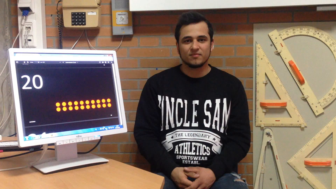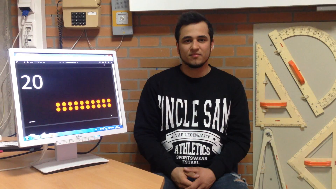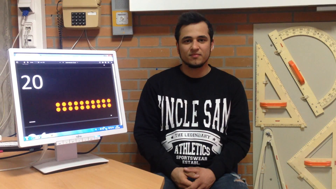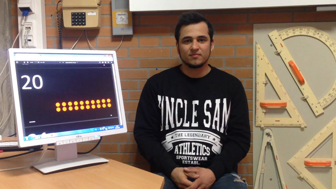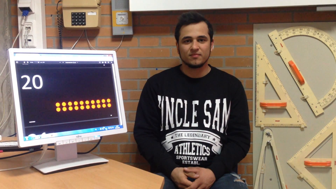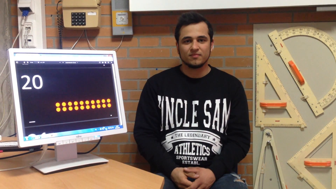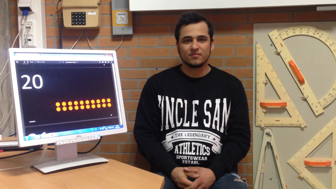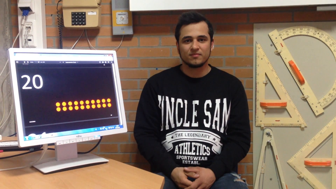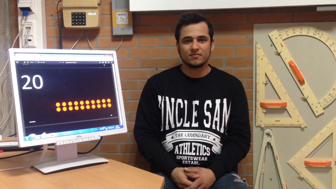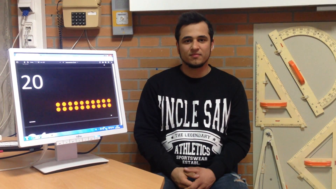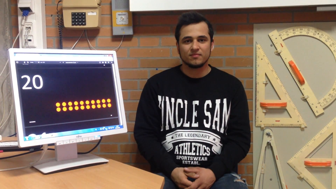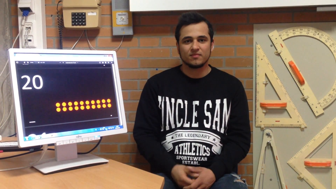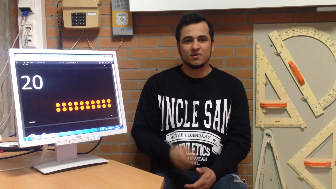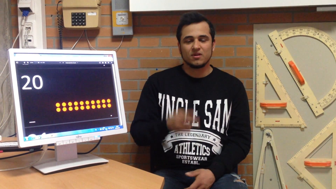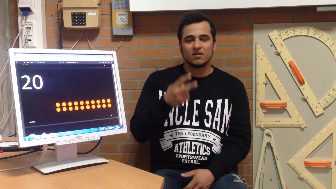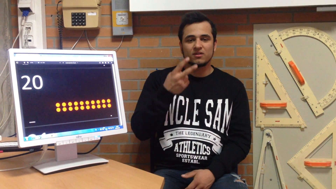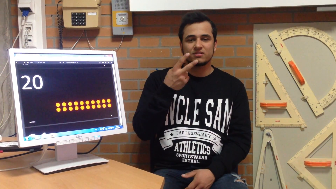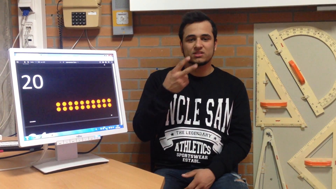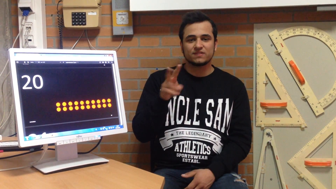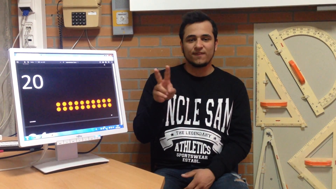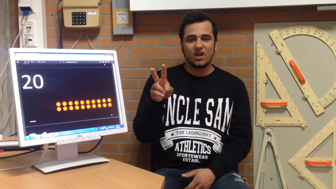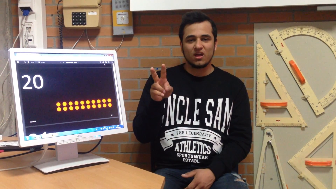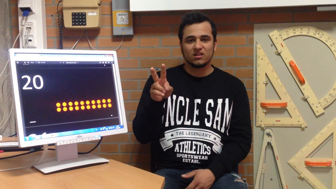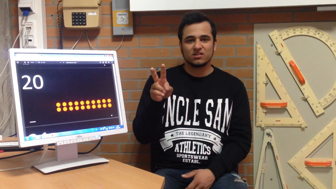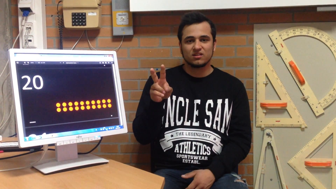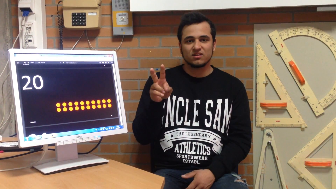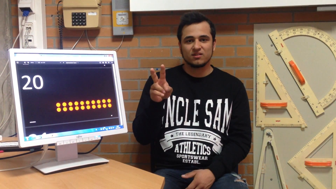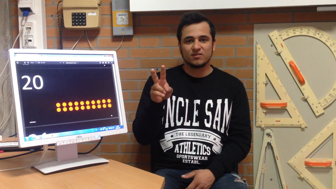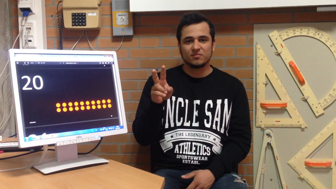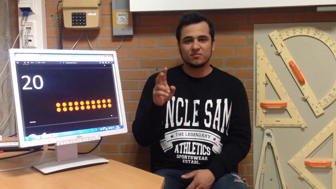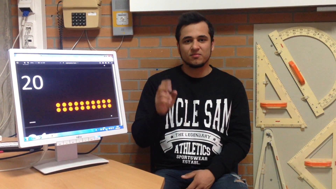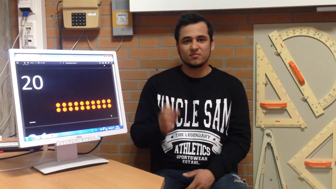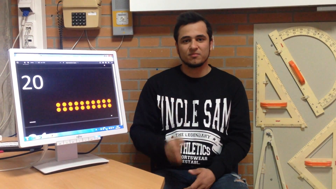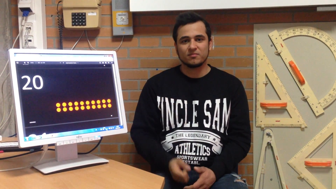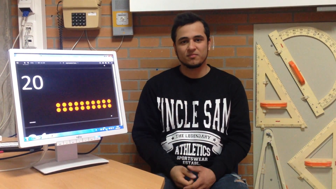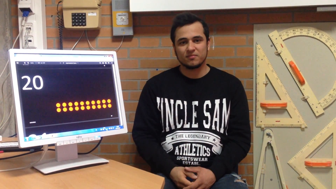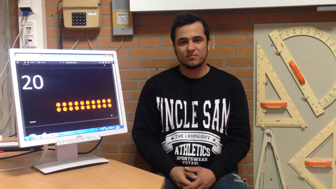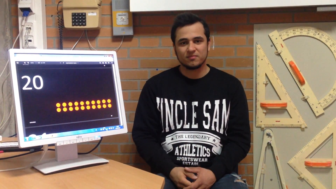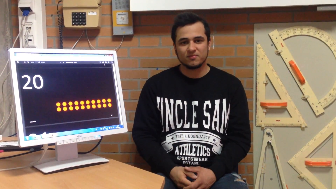number20